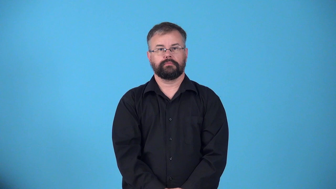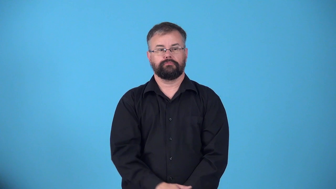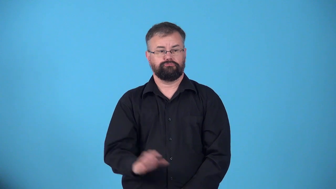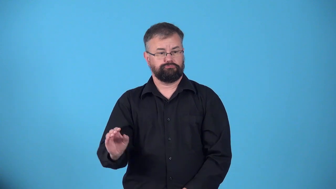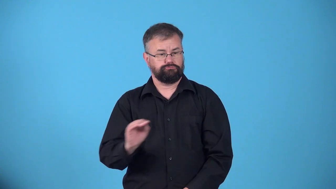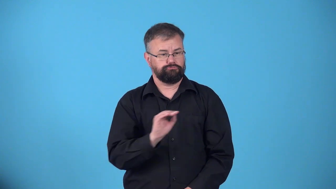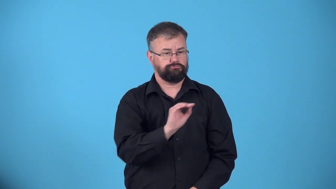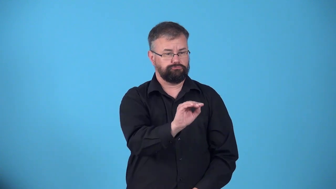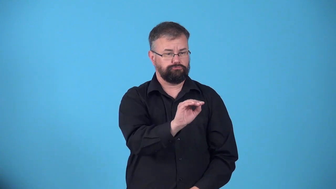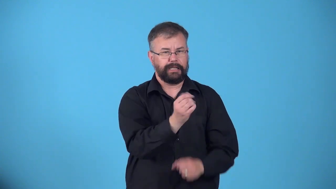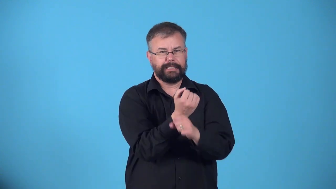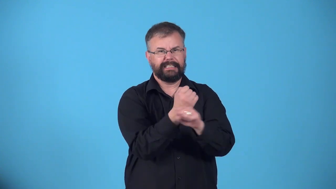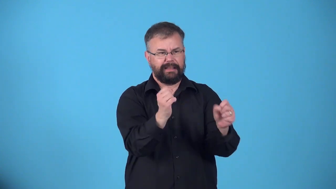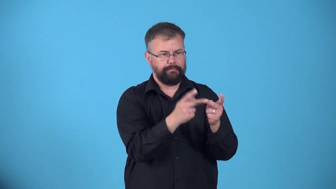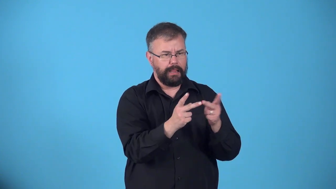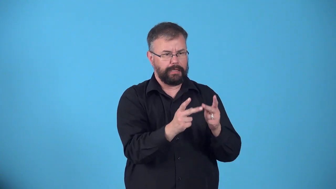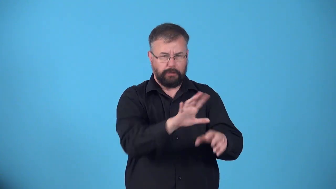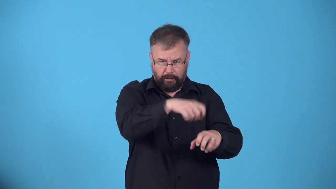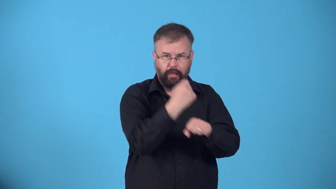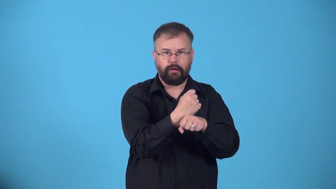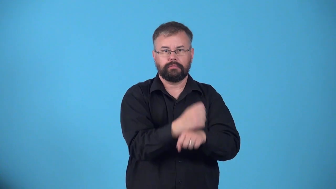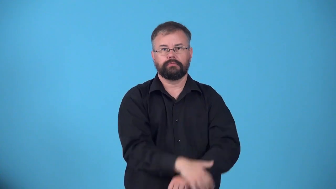lock up